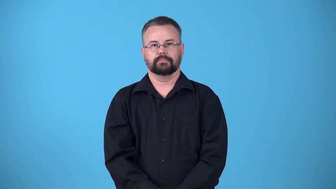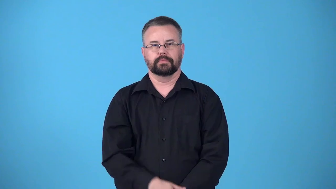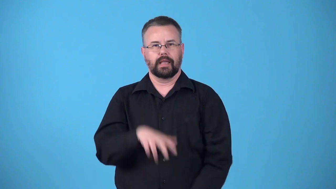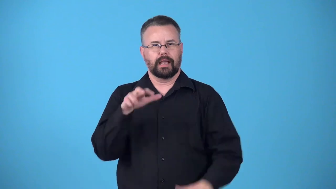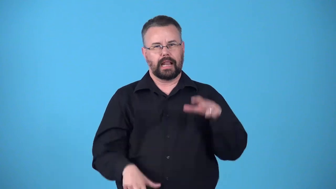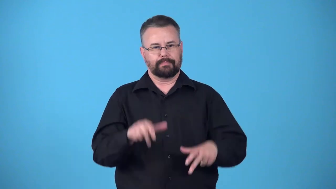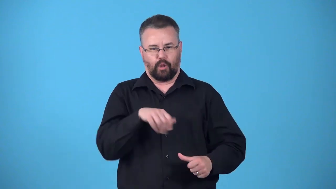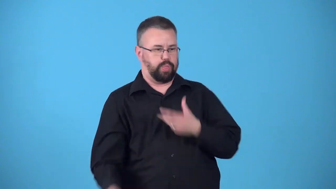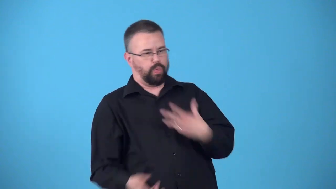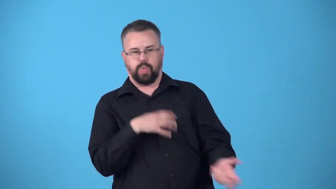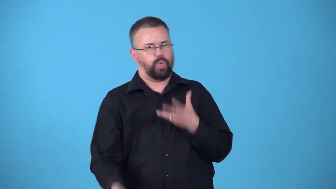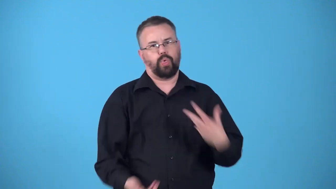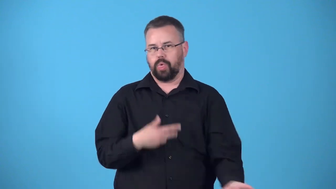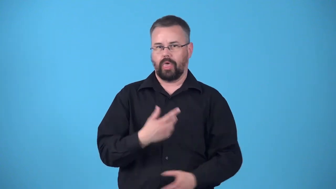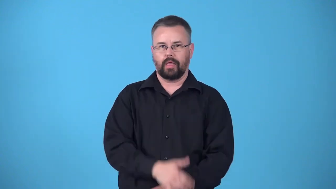butterfingers